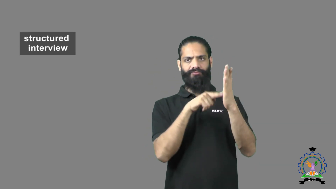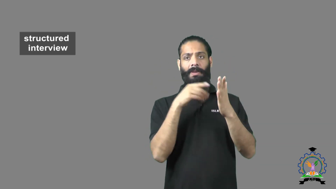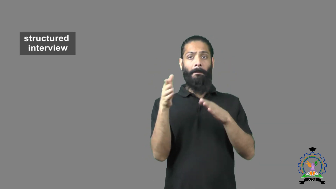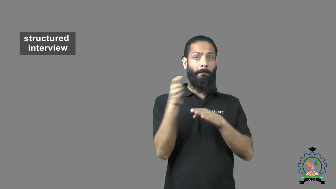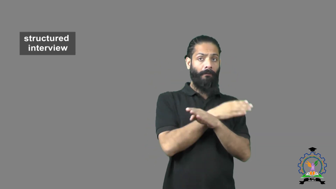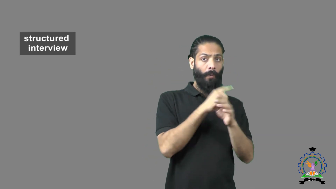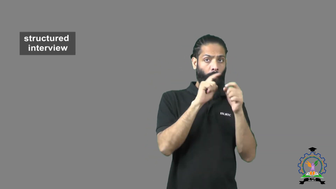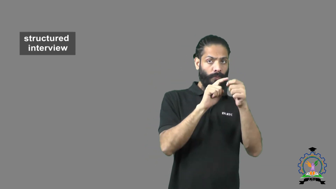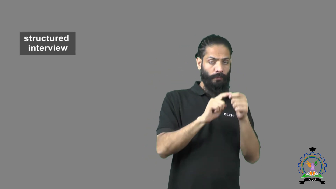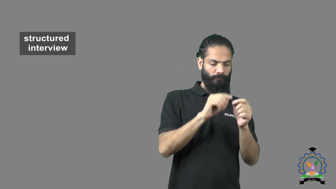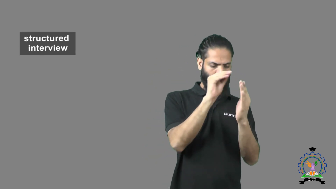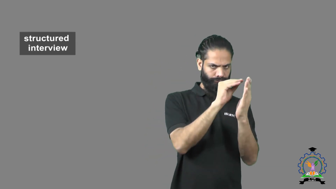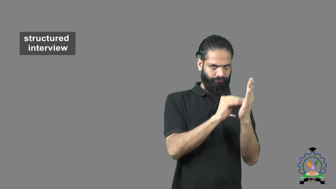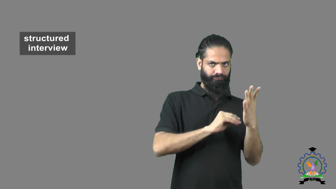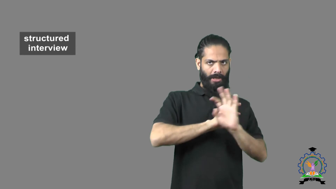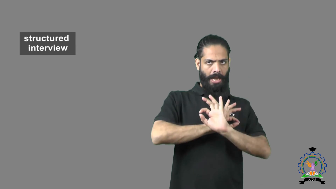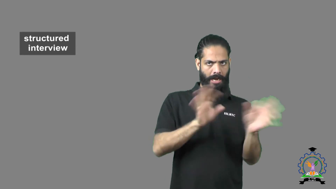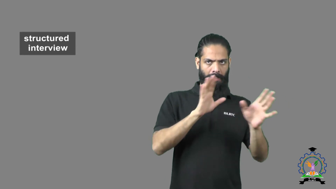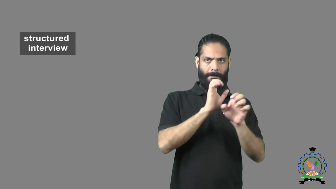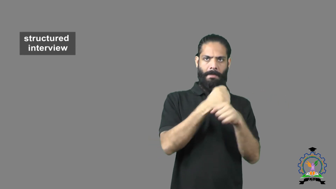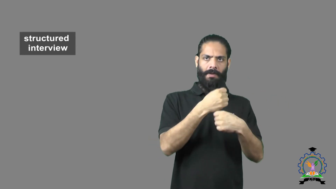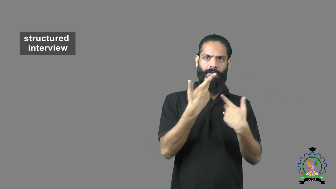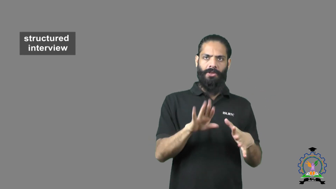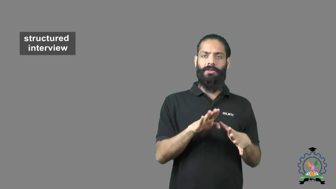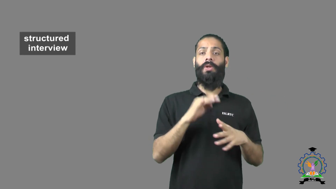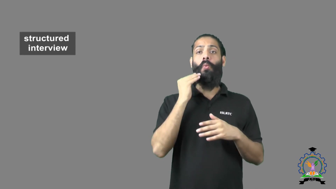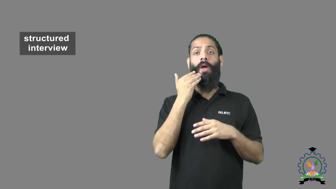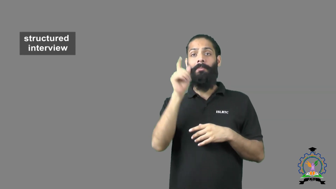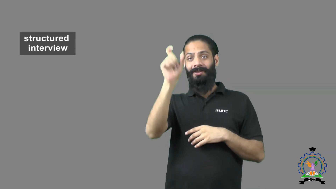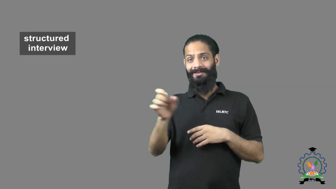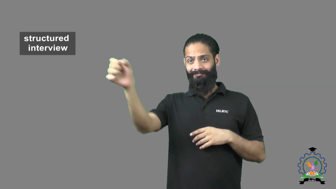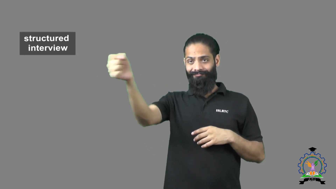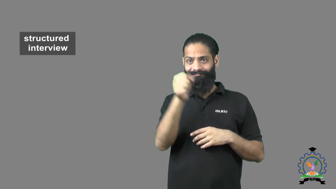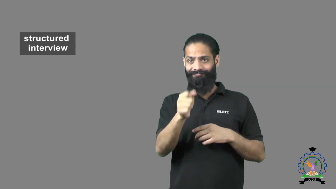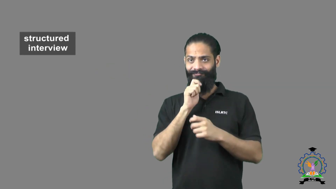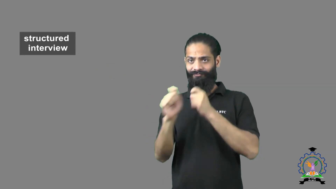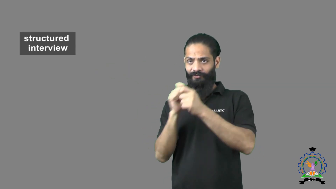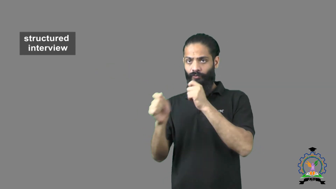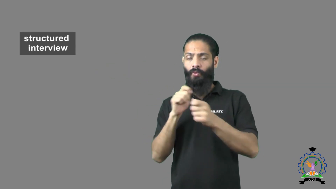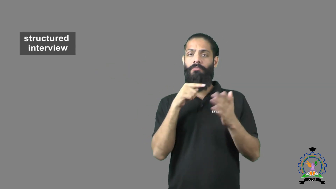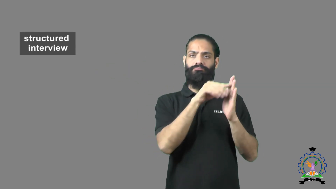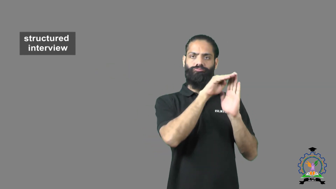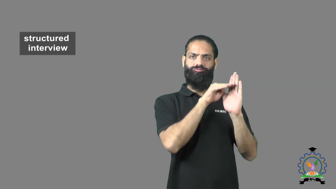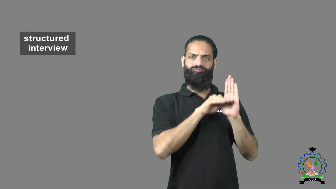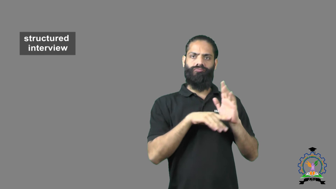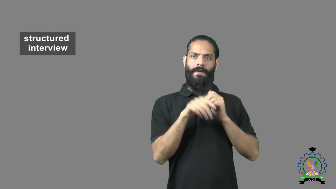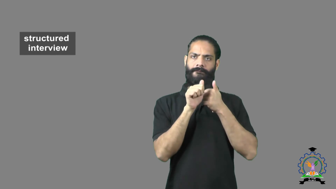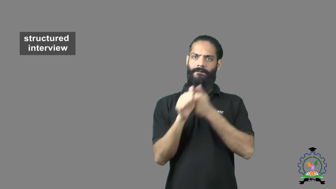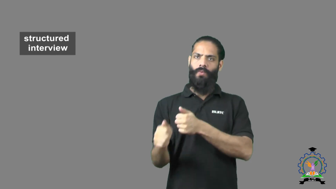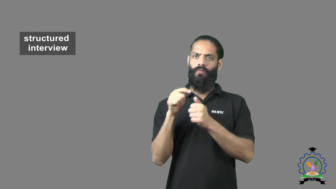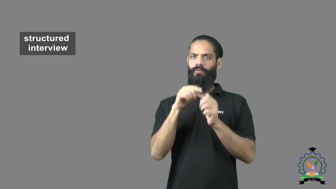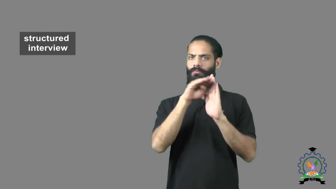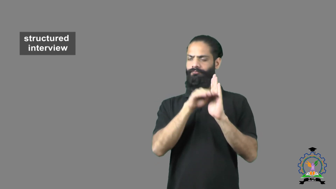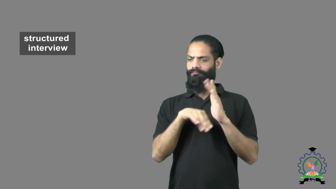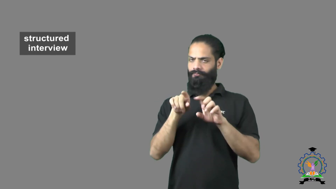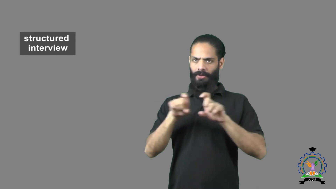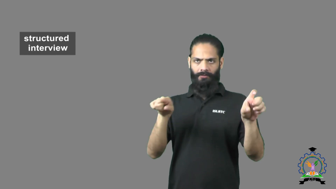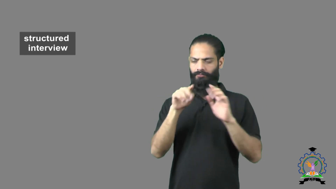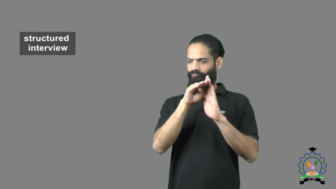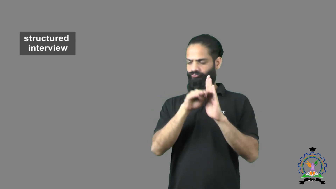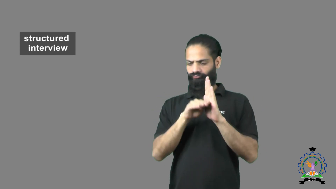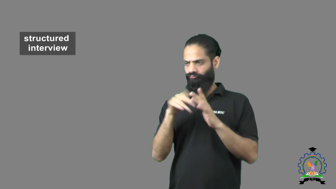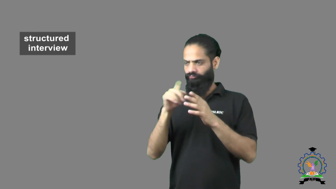structured interview